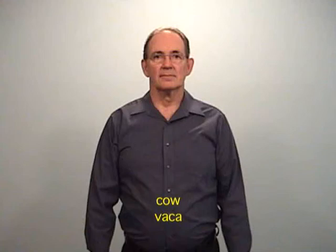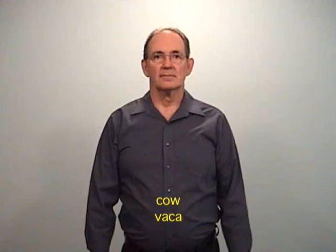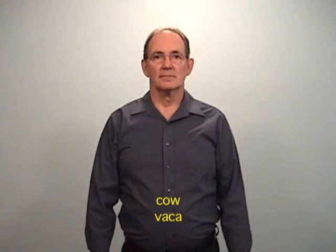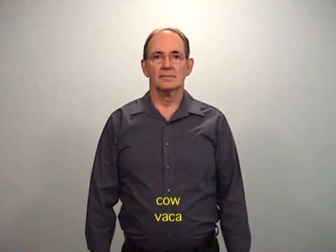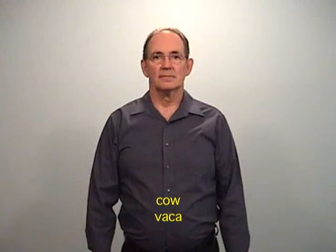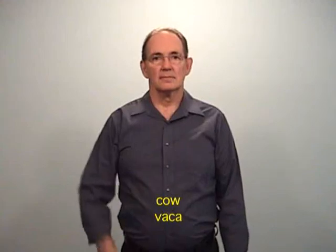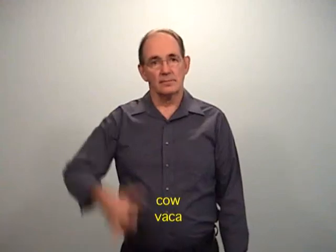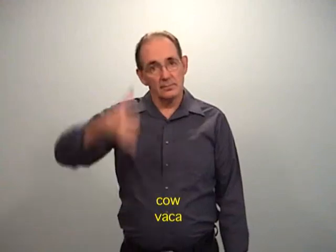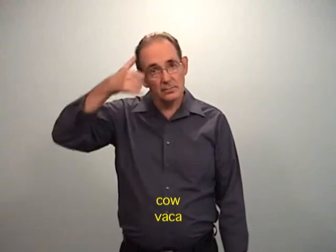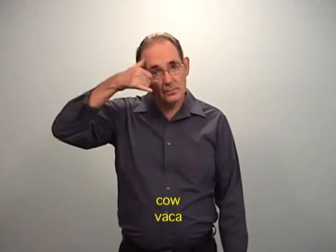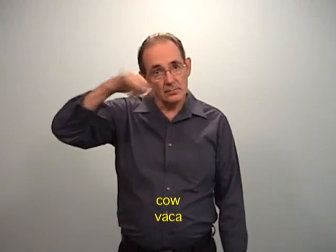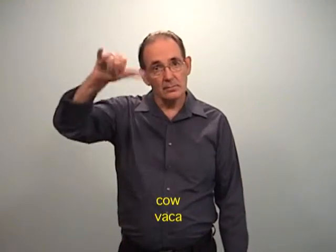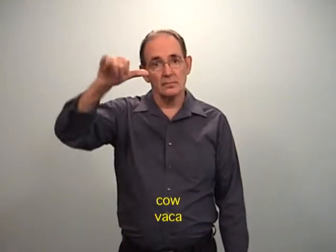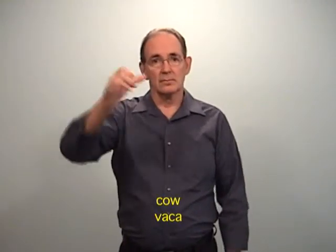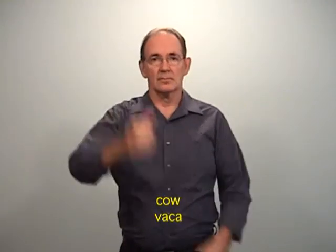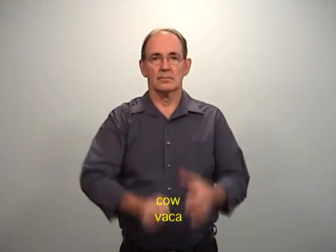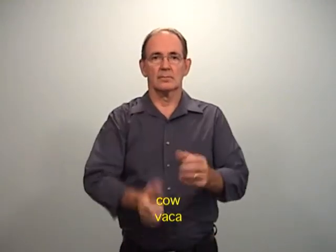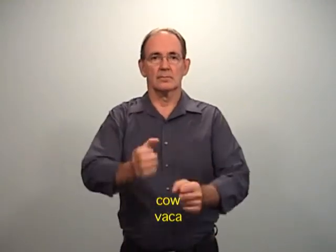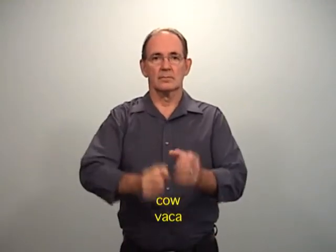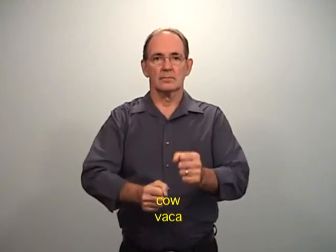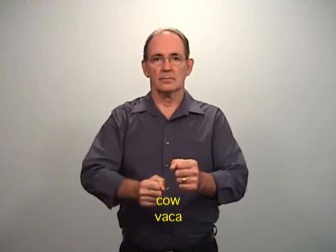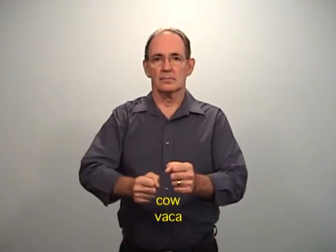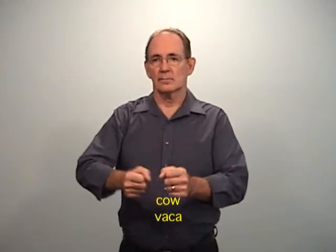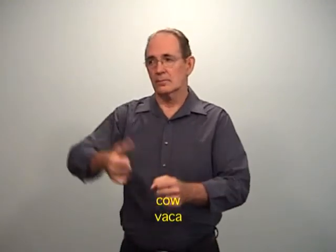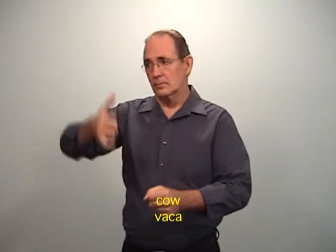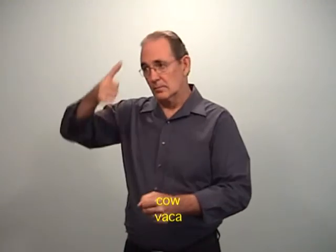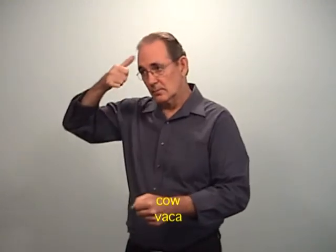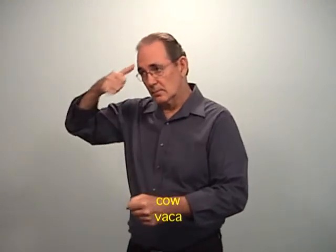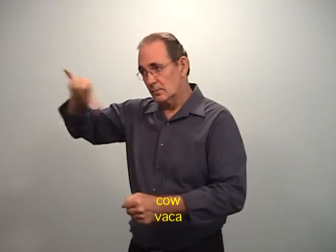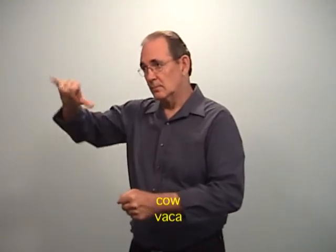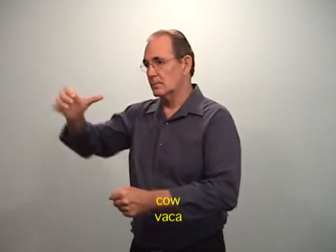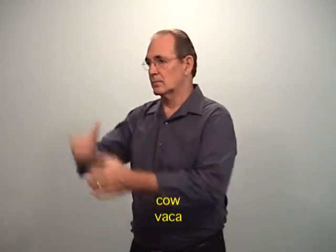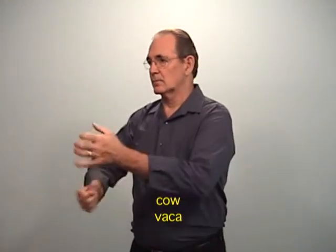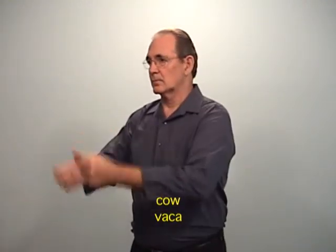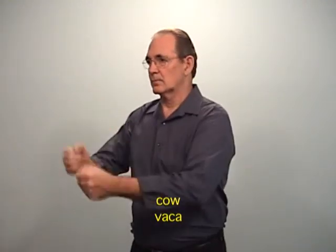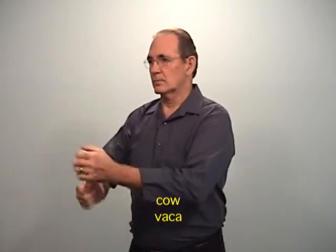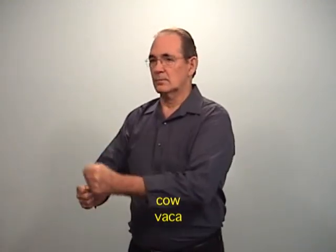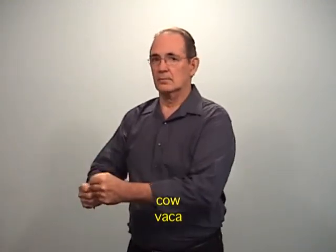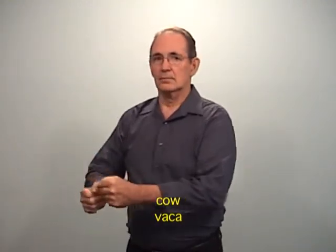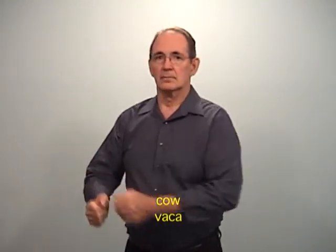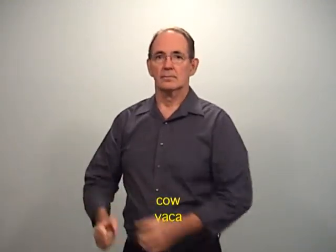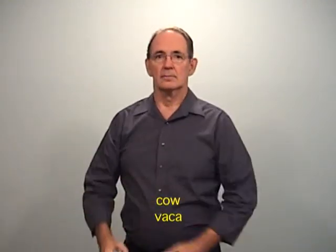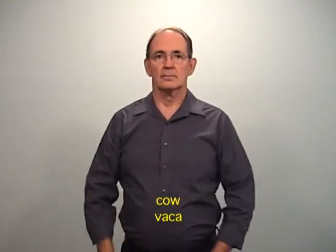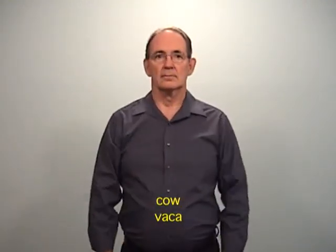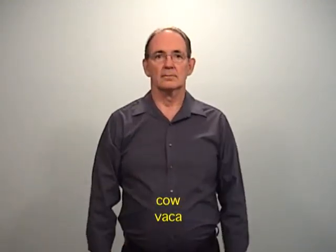Cow